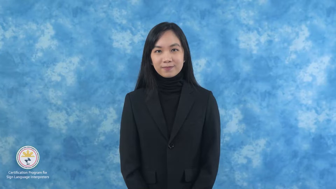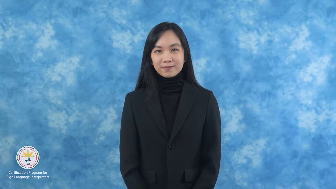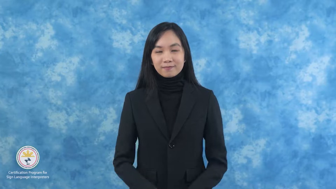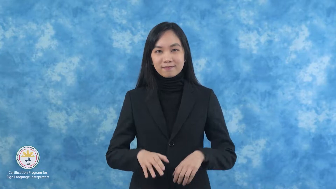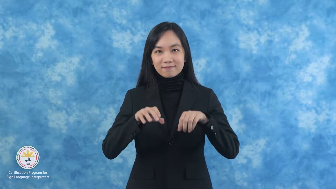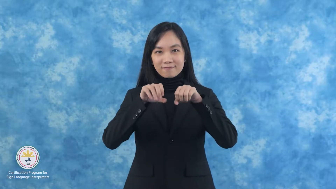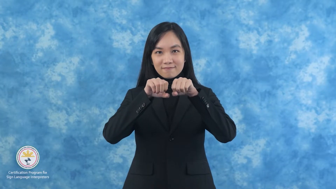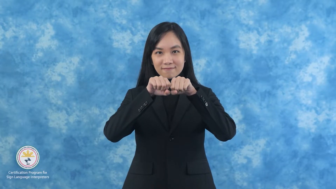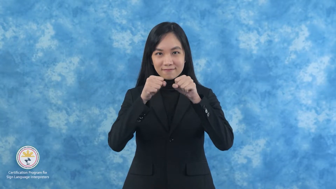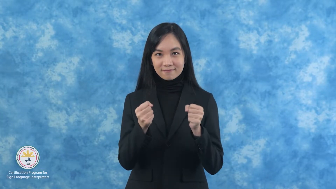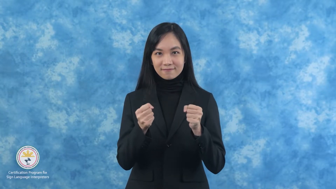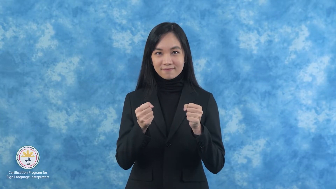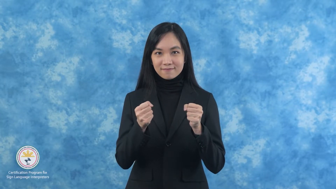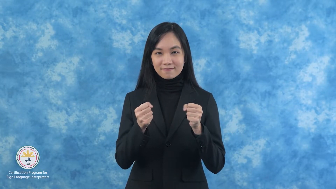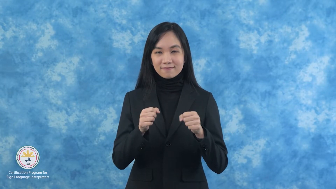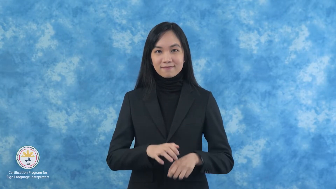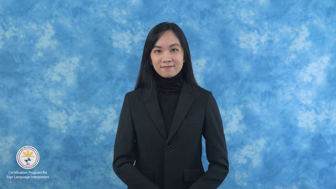Break